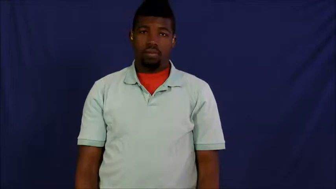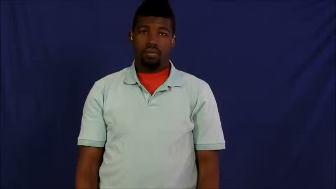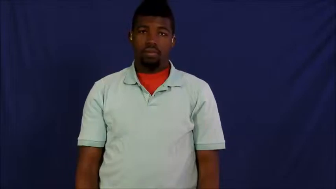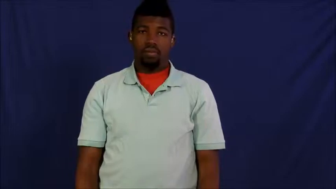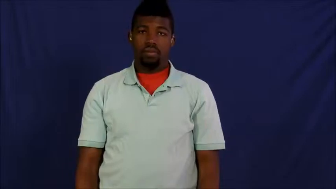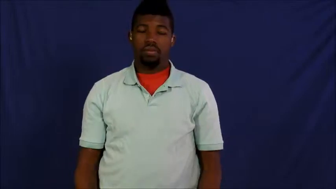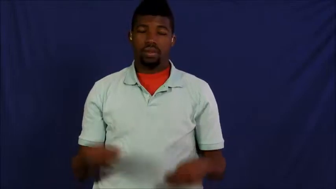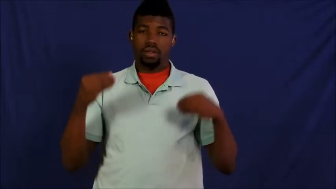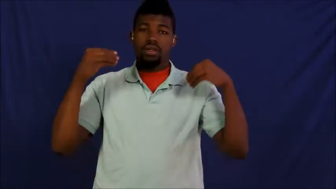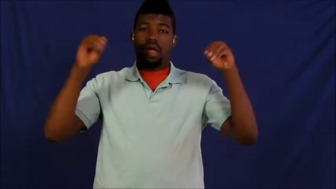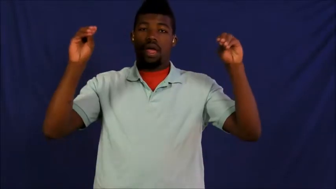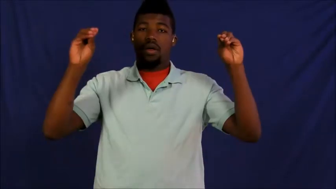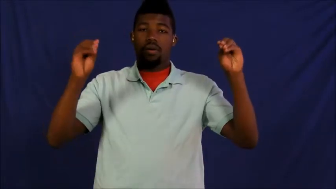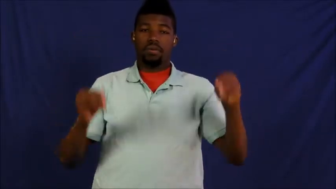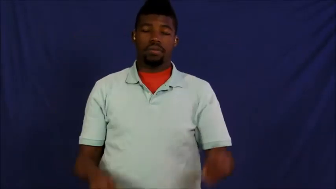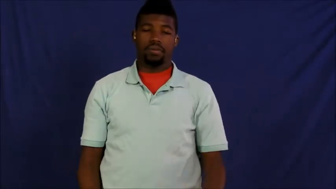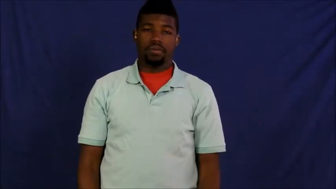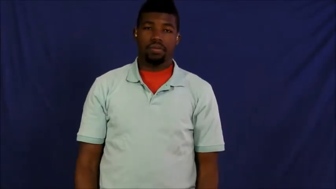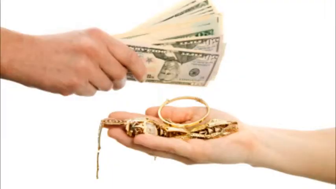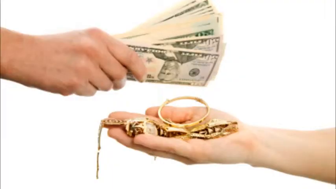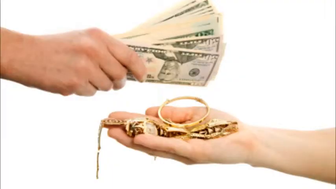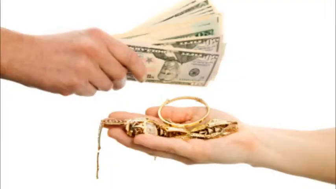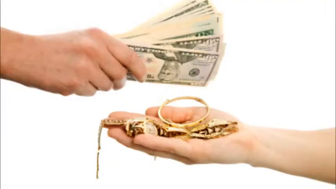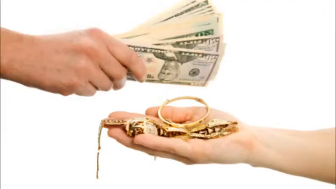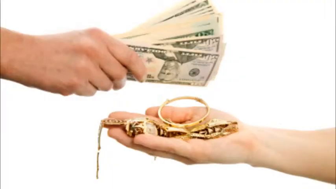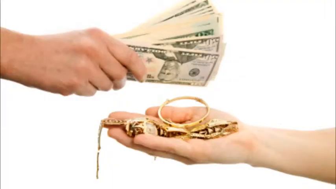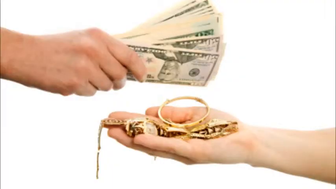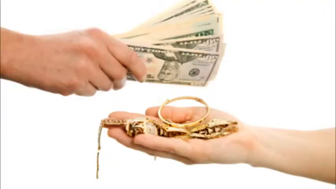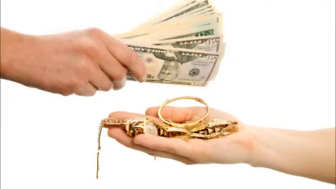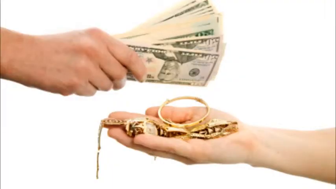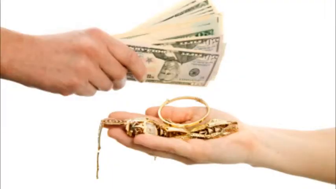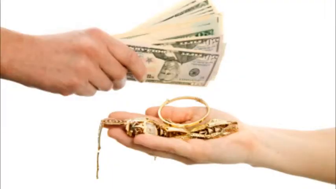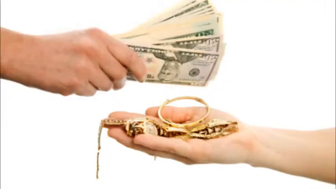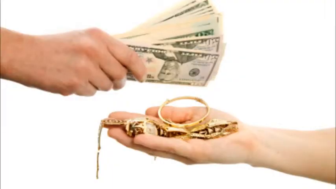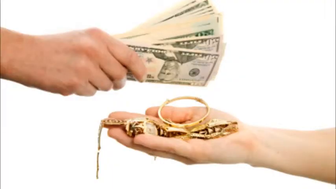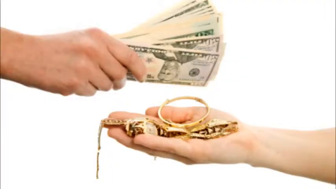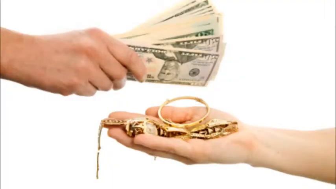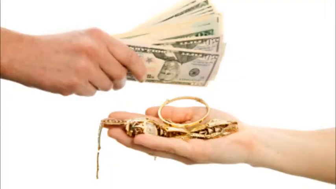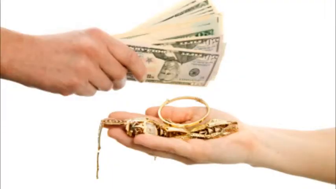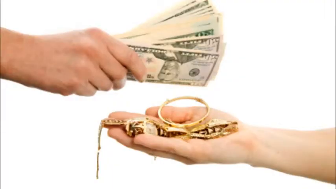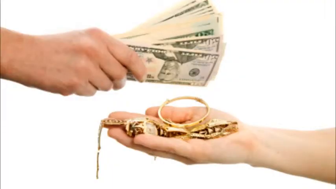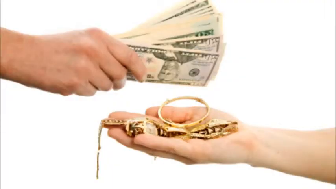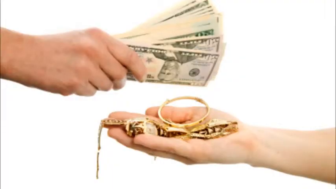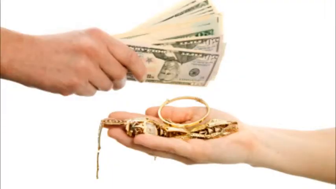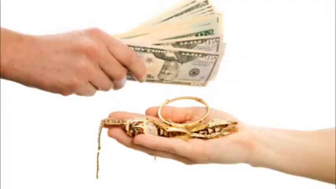sell,merchandize,flog,go